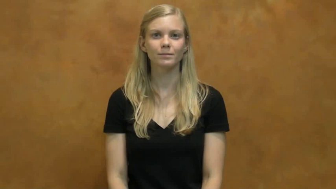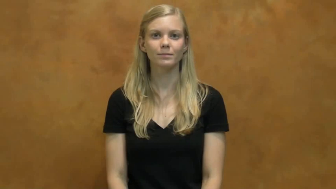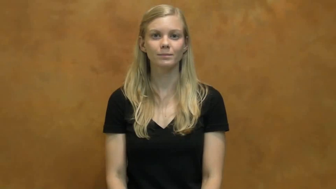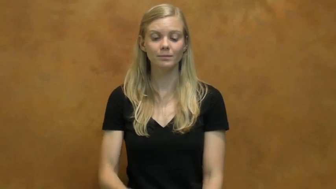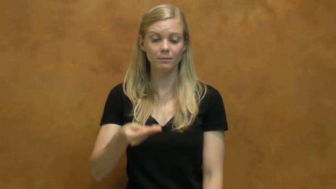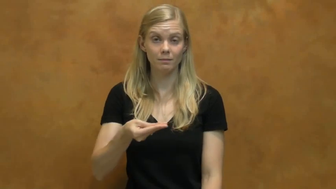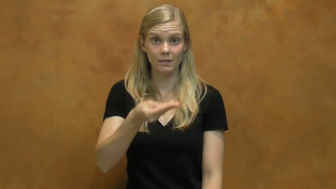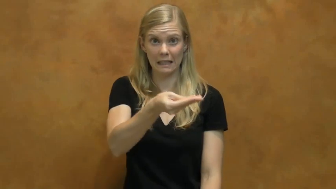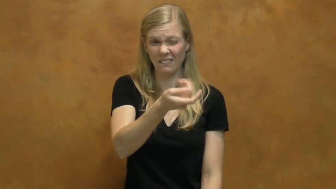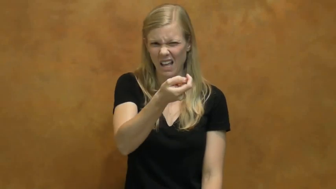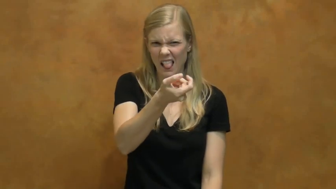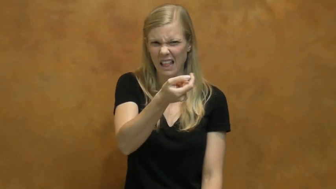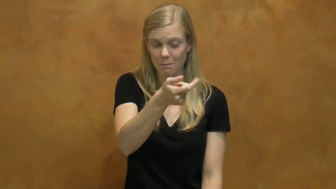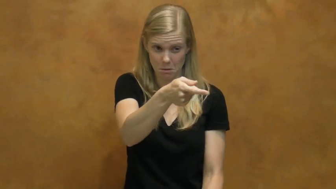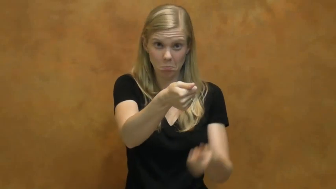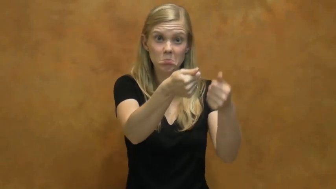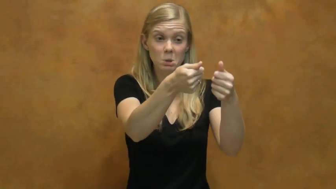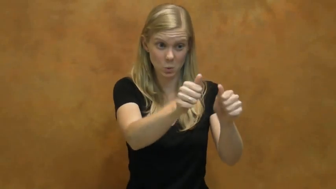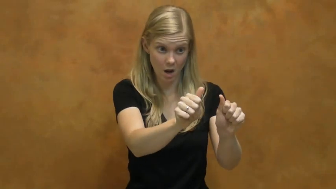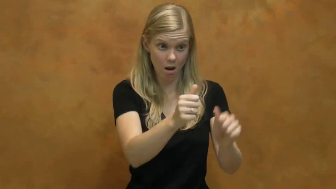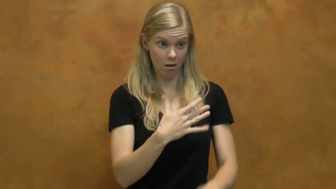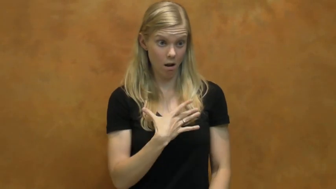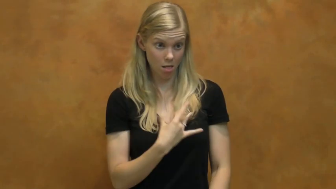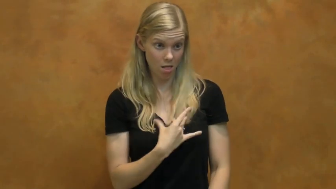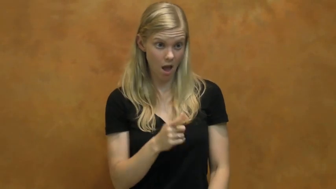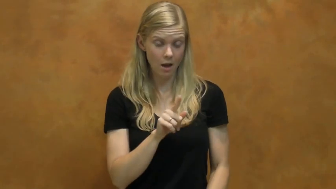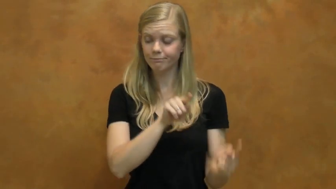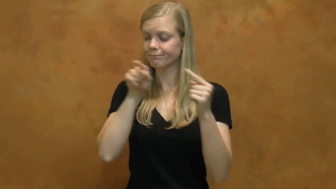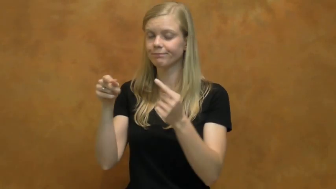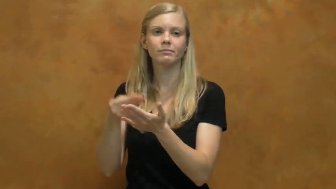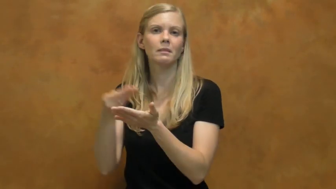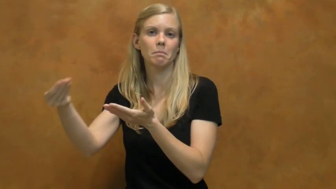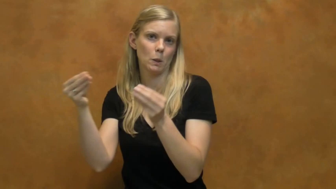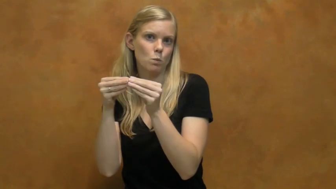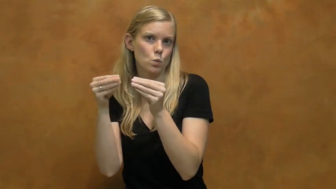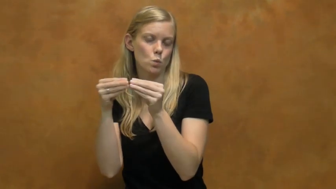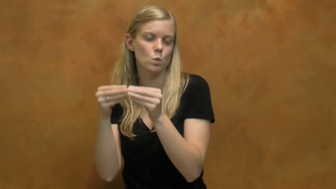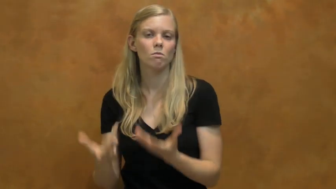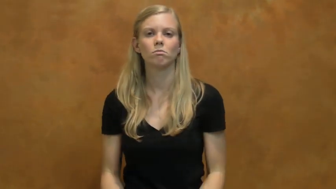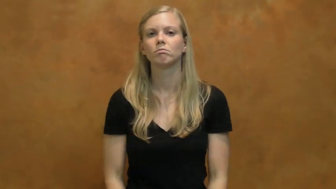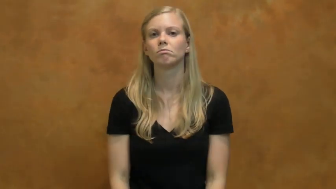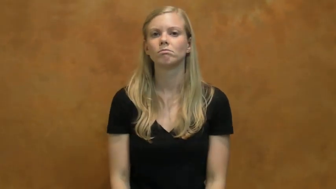sample